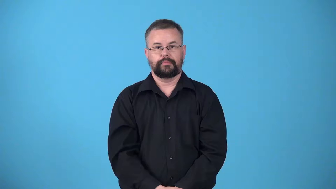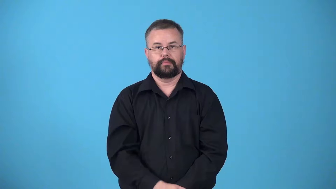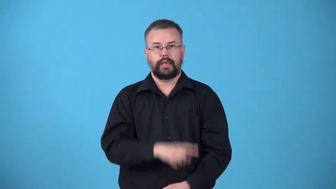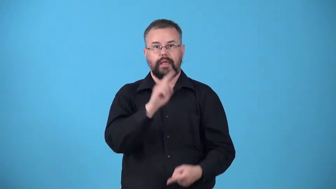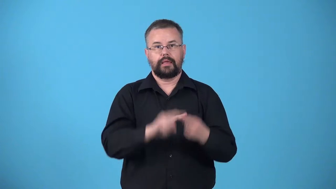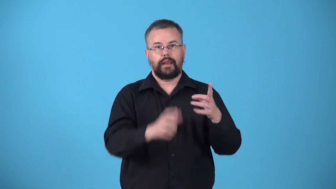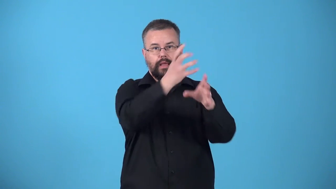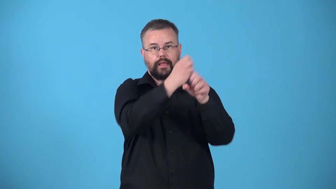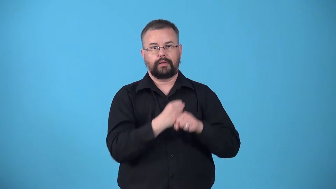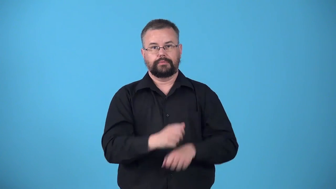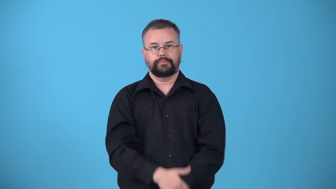unobtainable